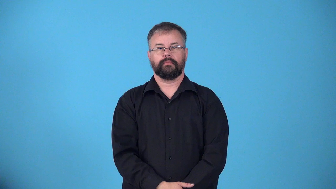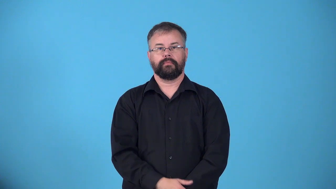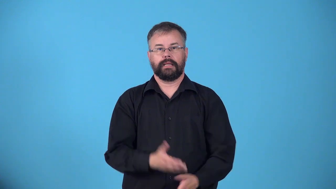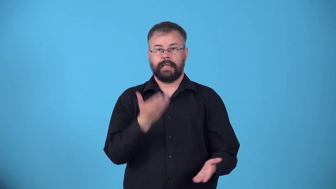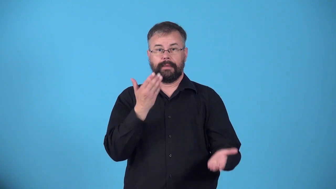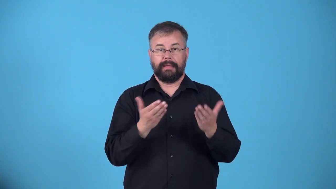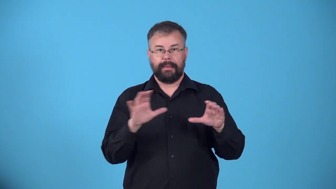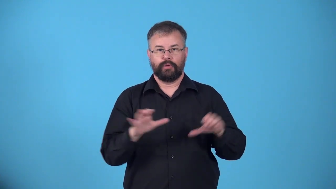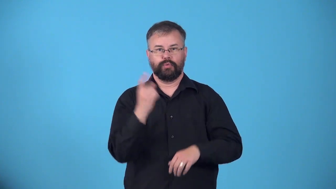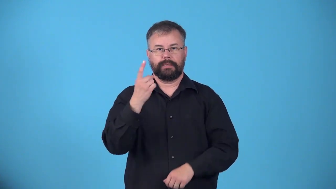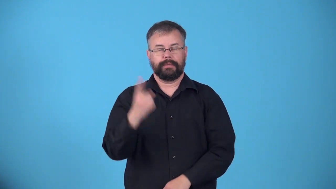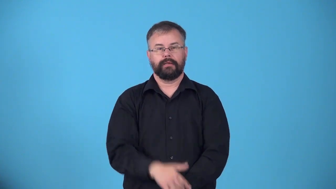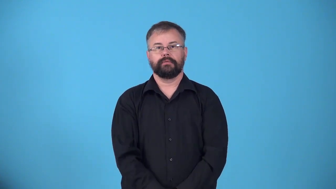liable to